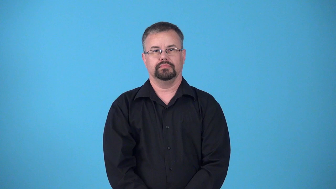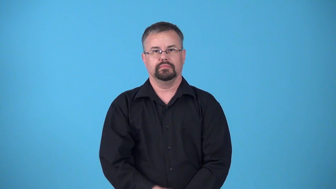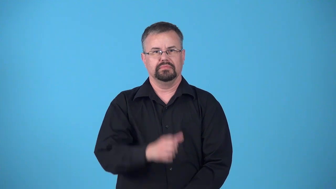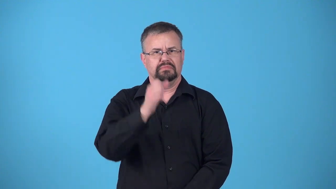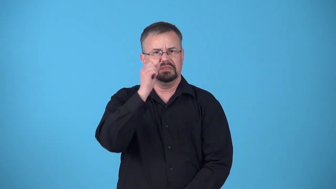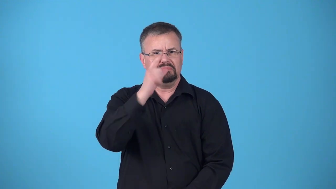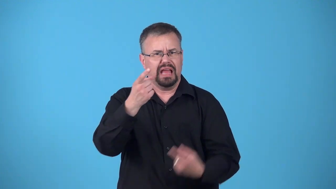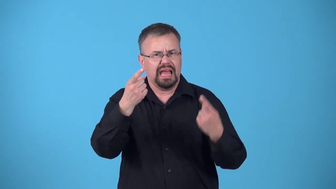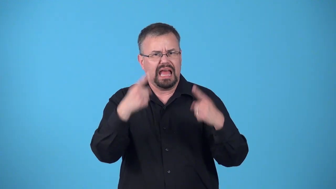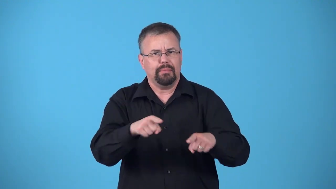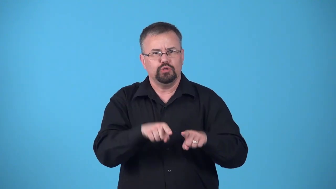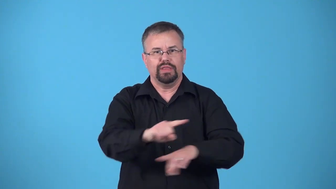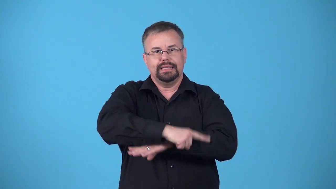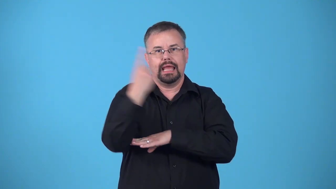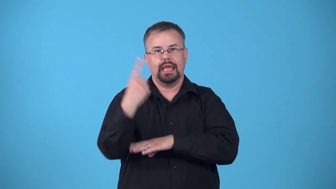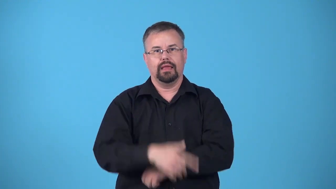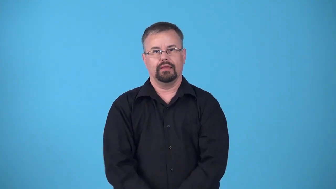in broad daylight